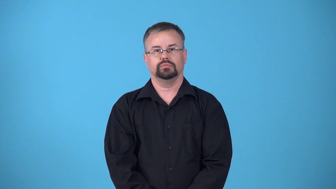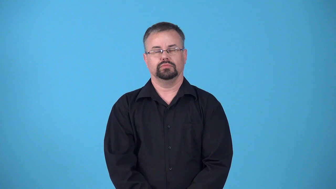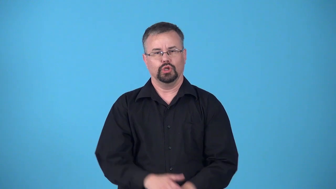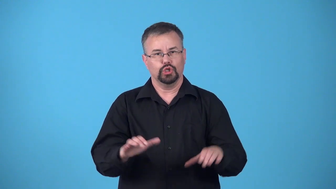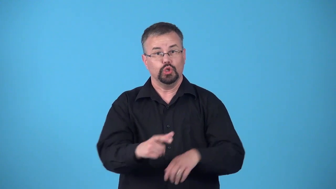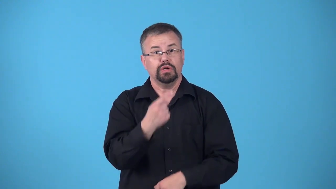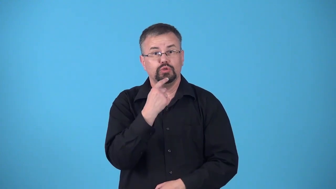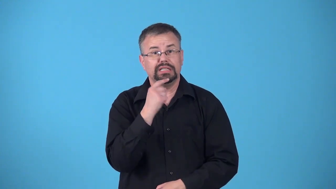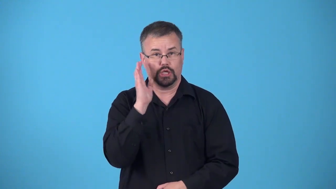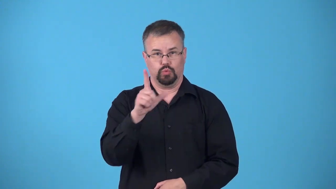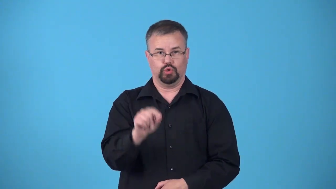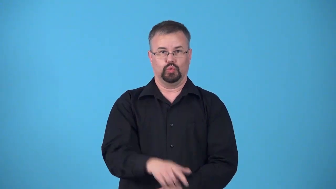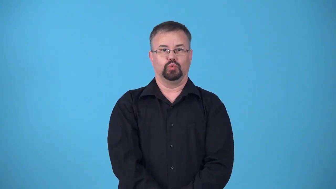if you're going to talk the talk, you better walk the walk